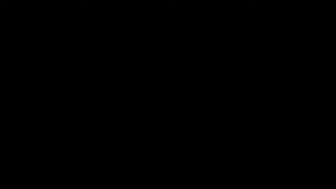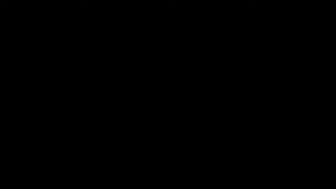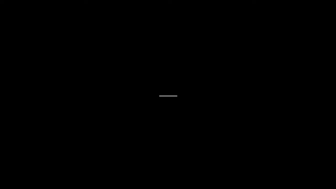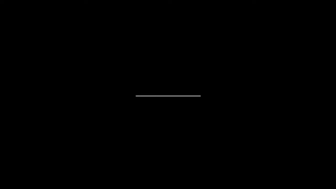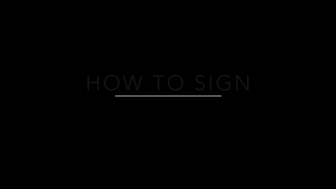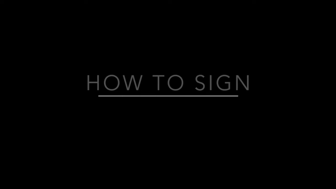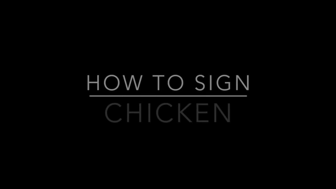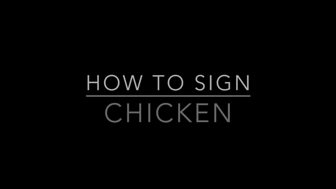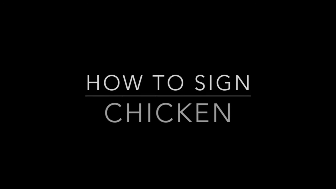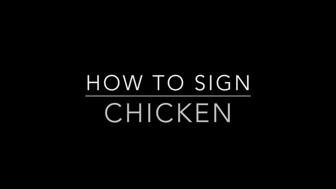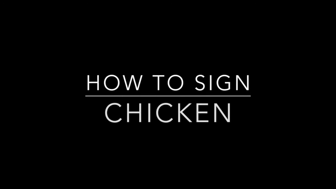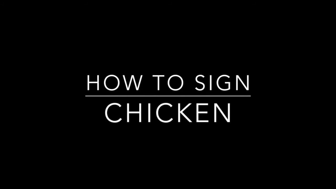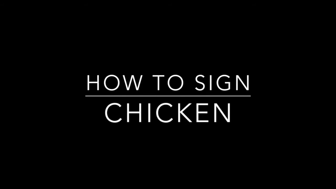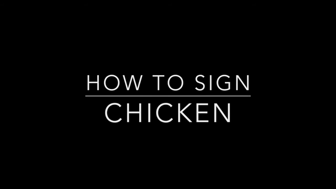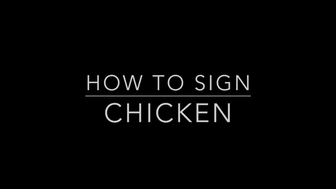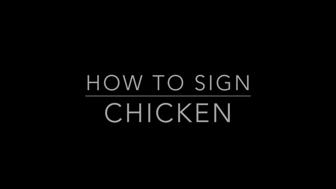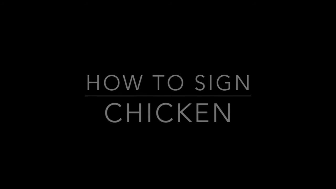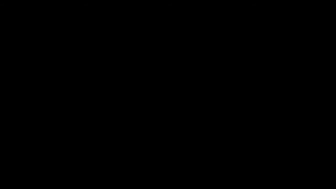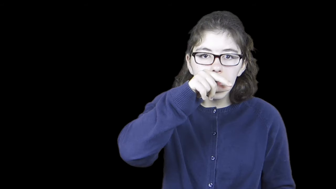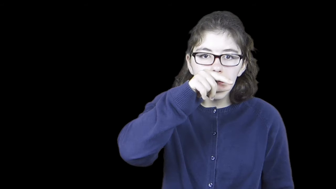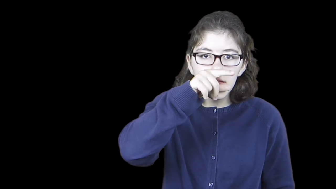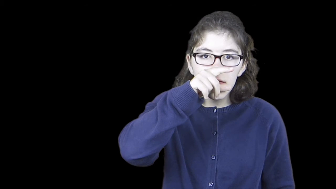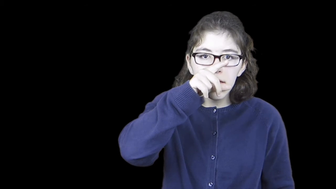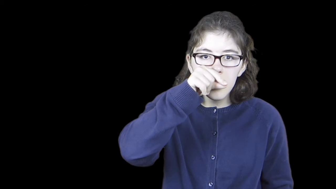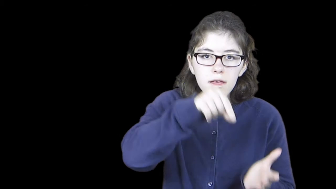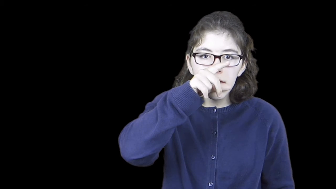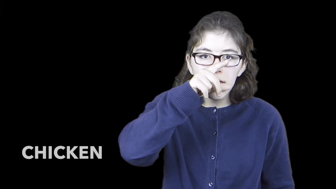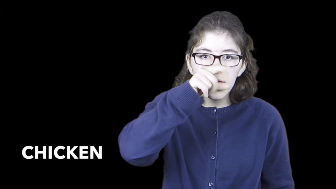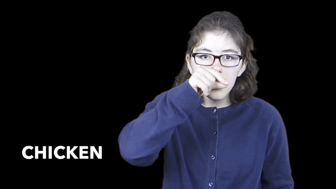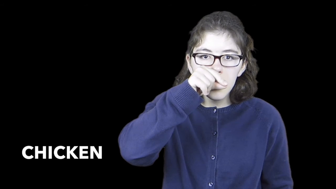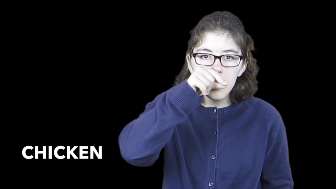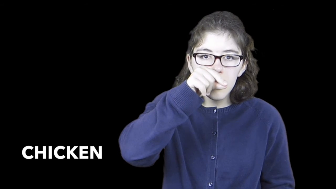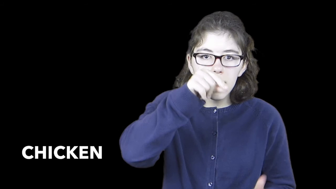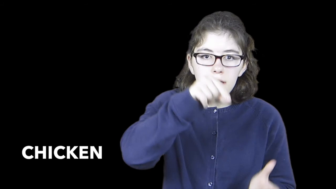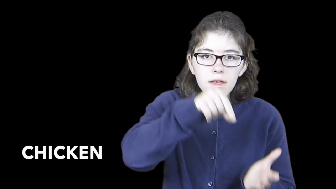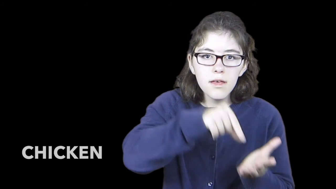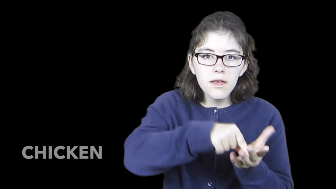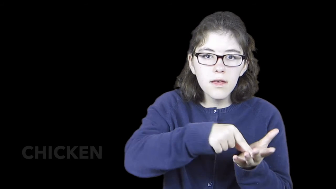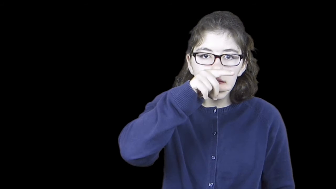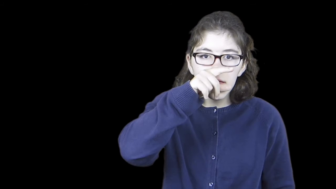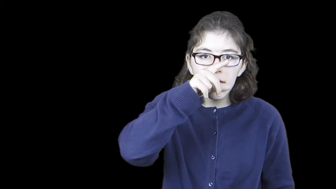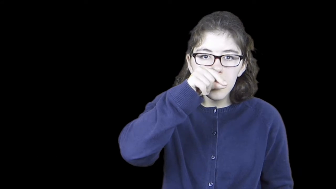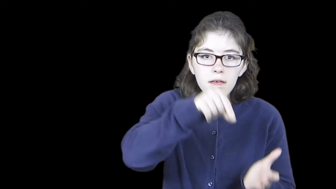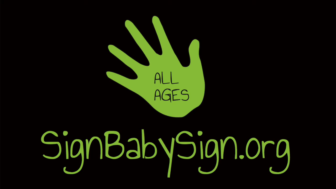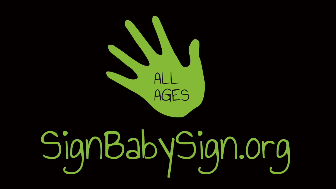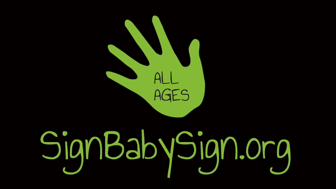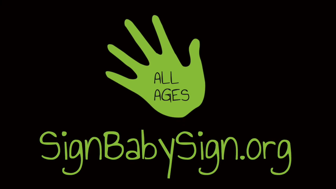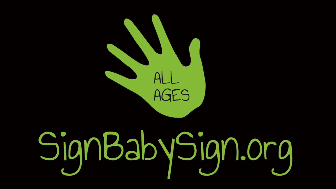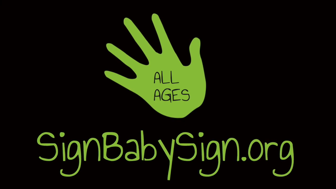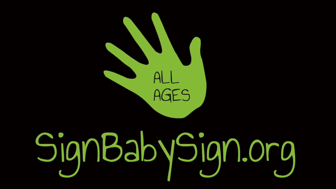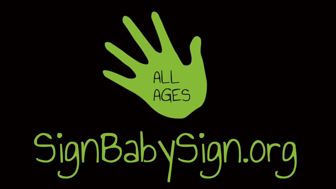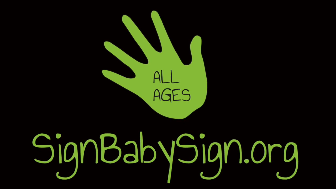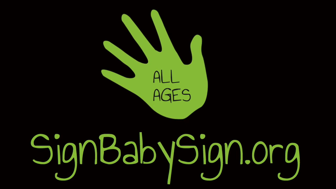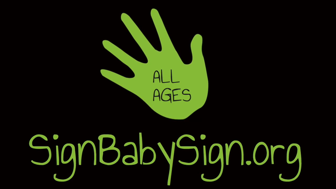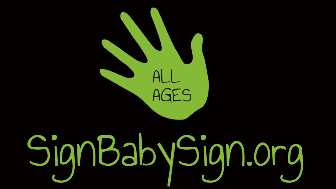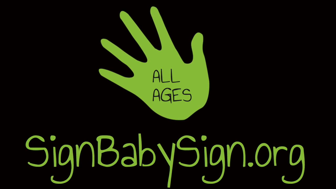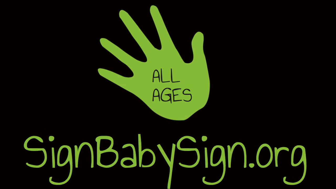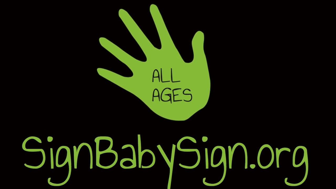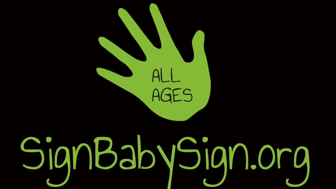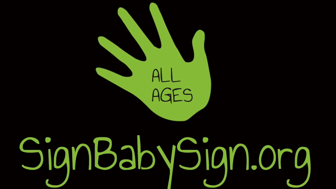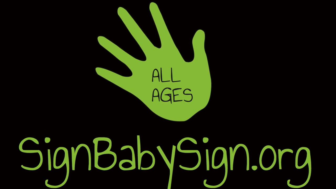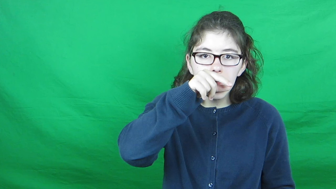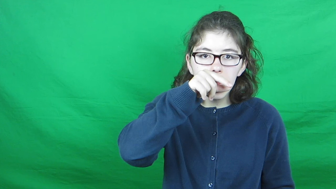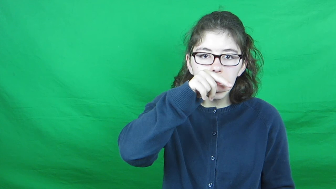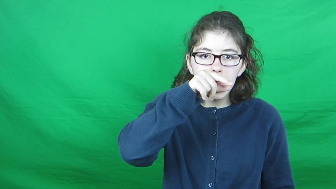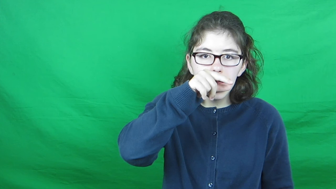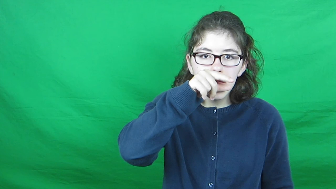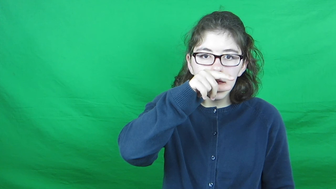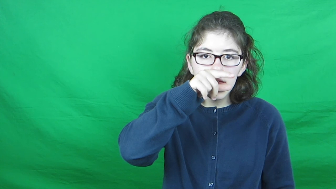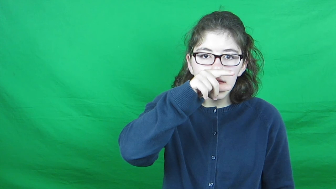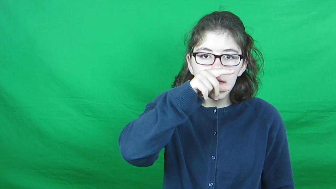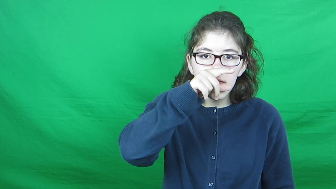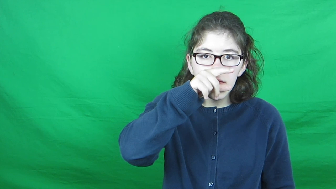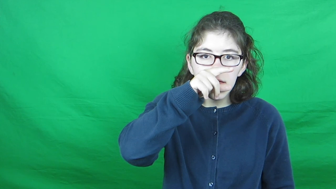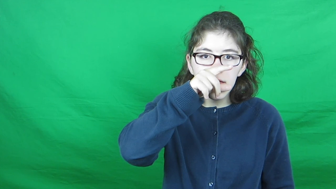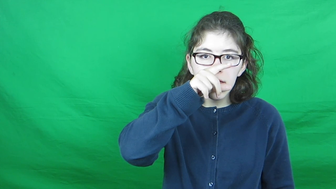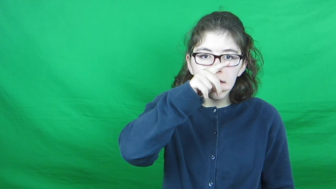Chicken